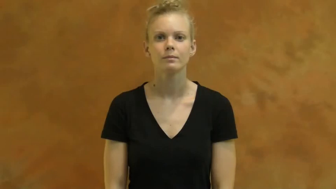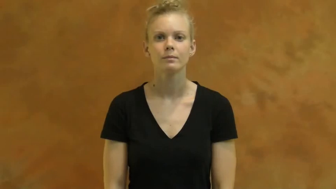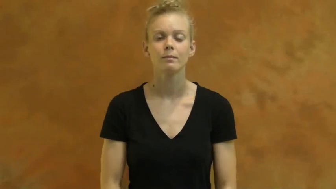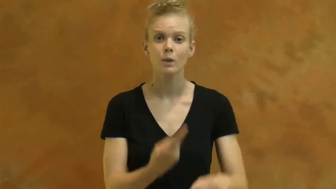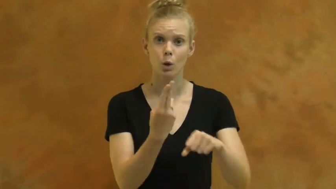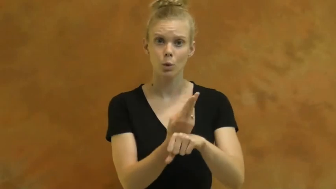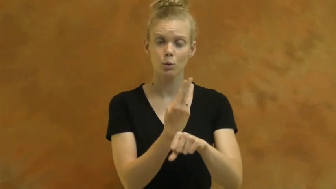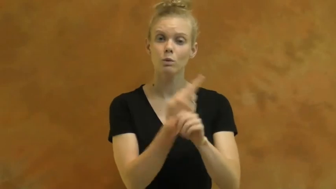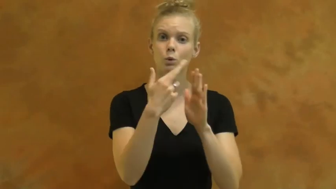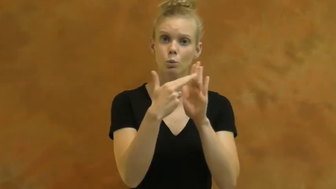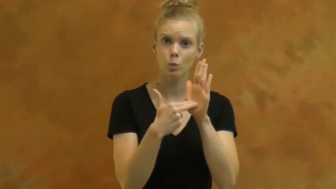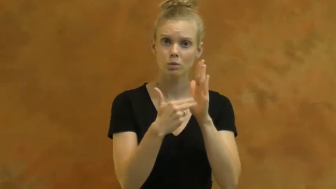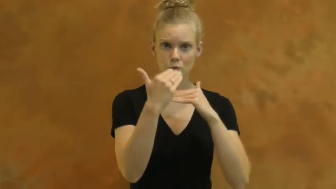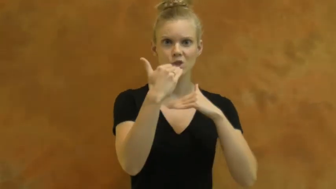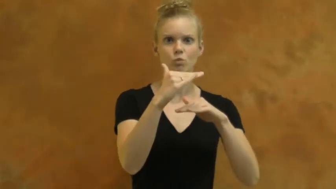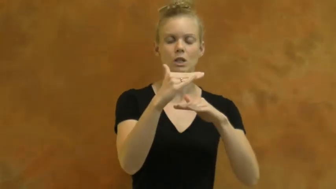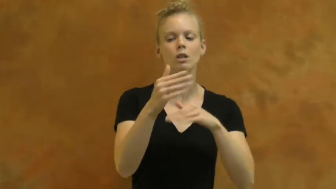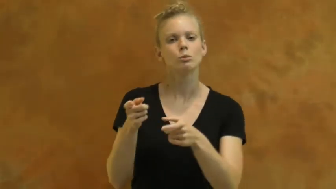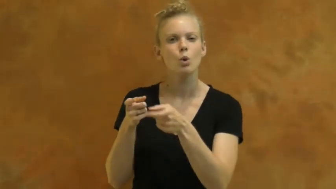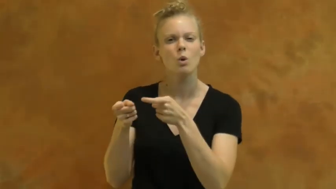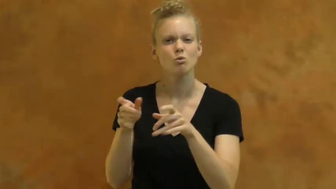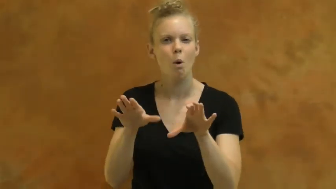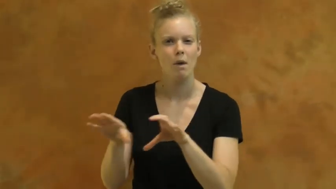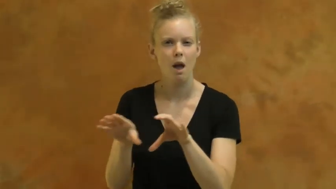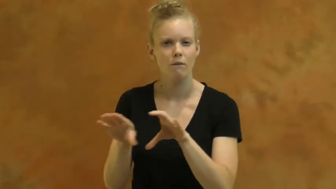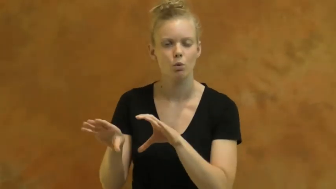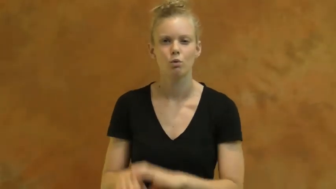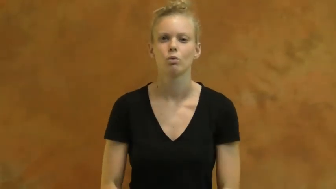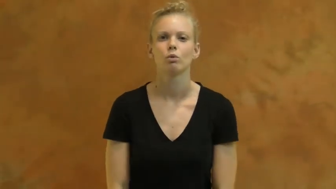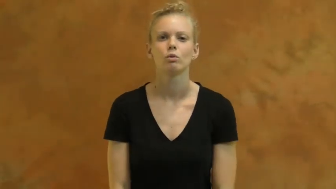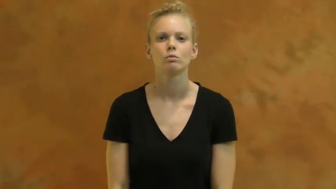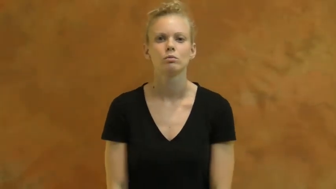regulations